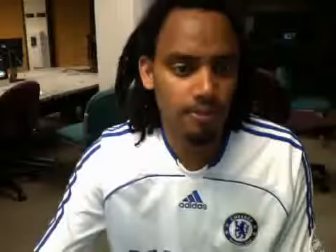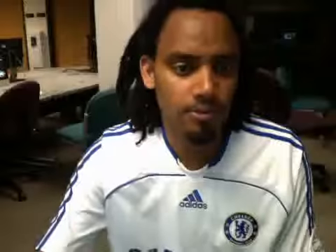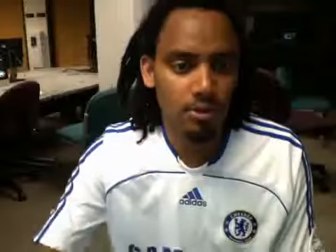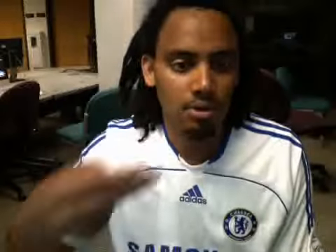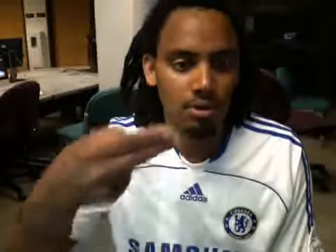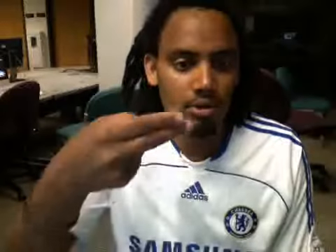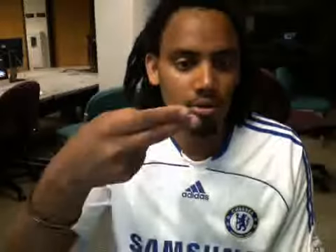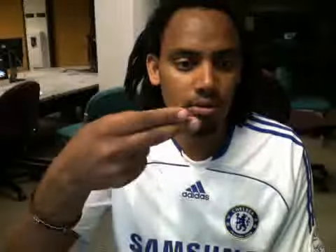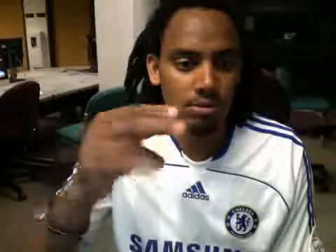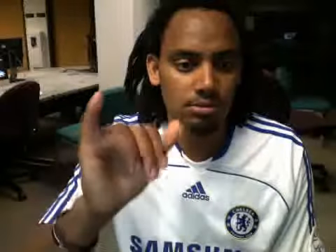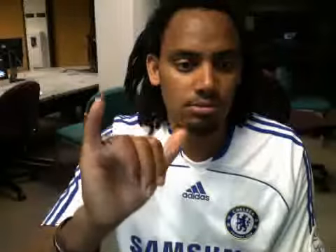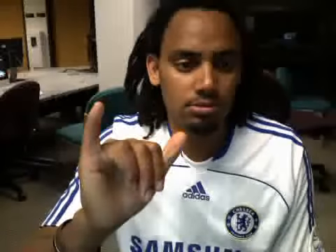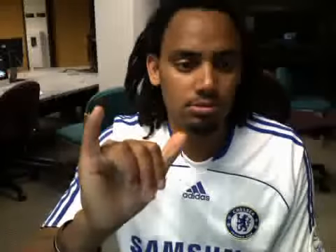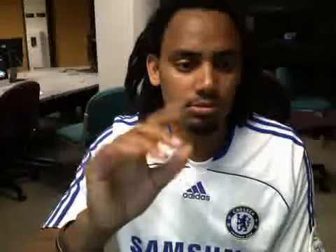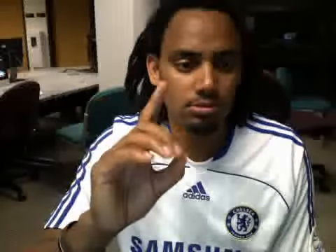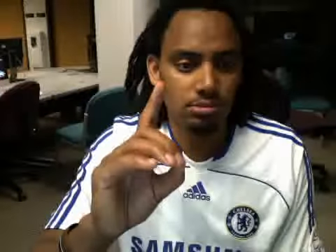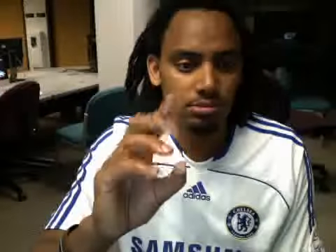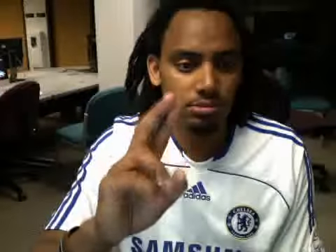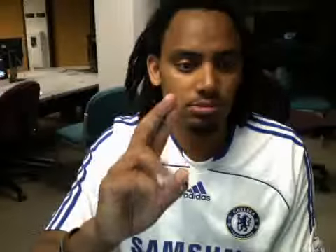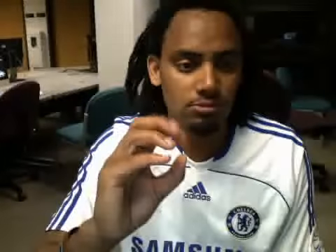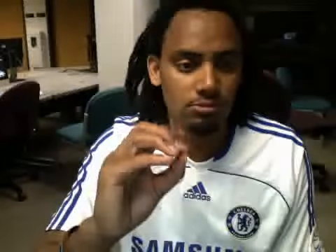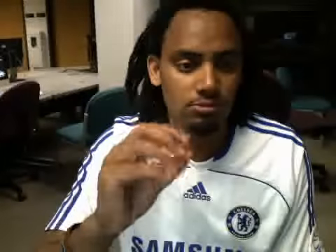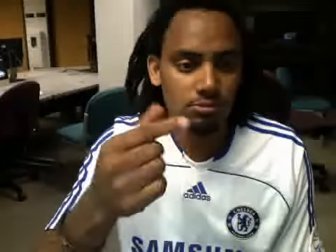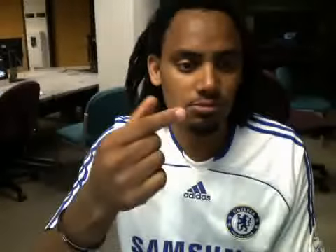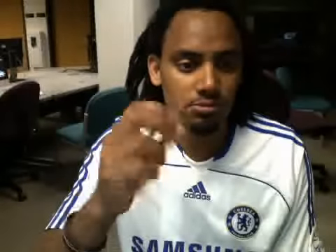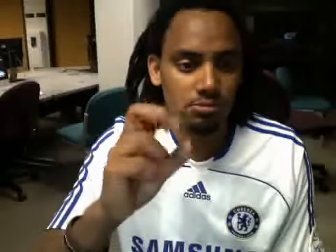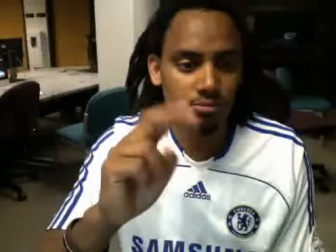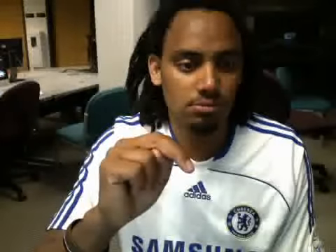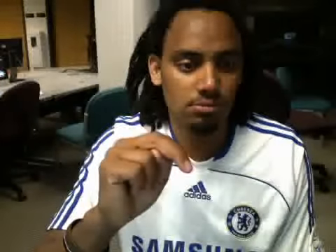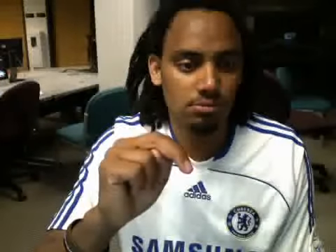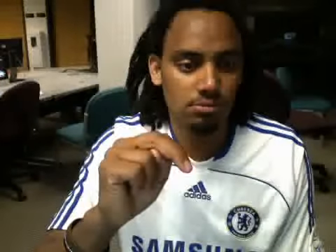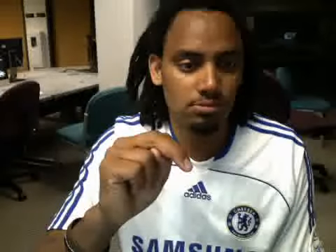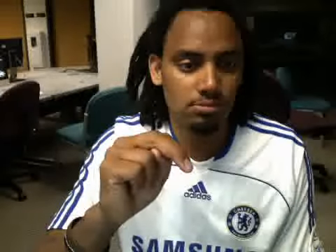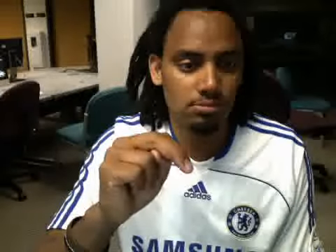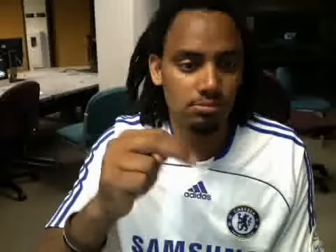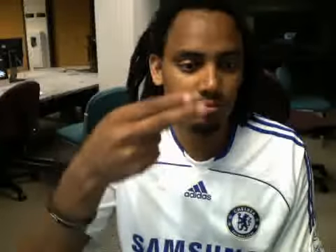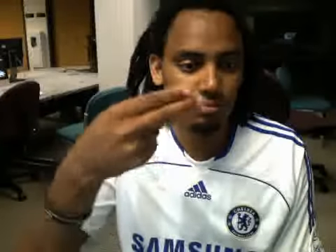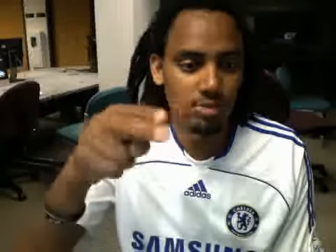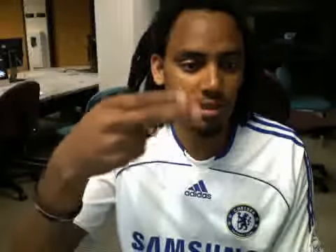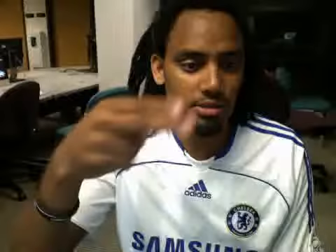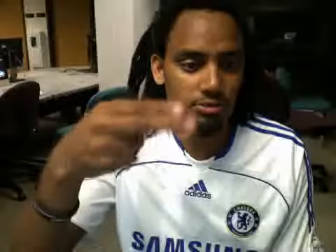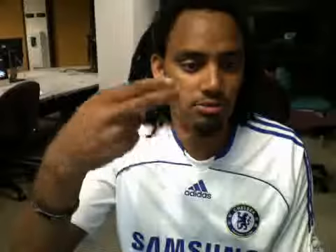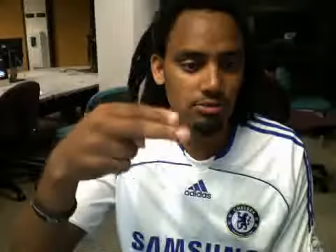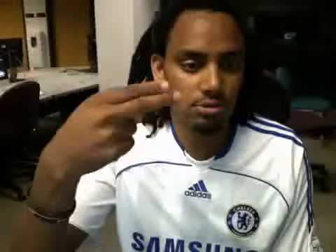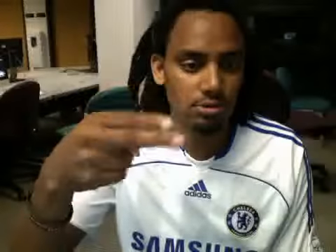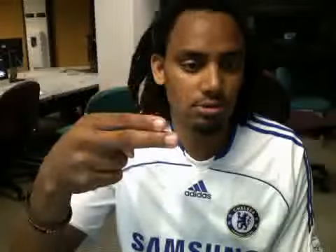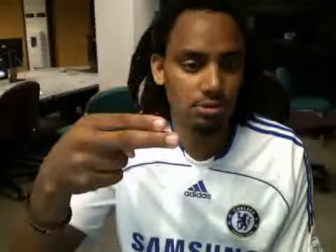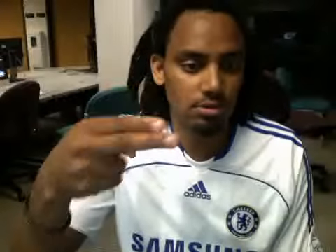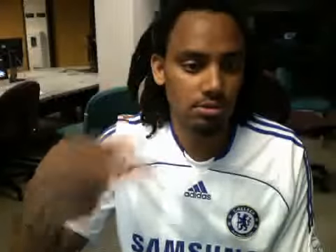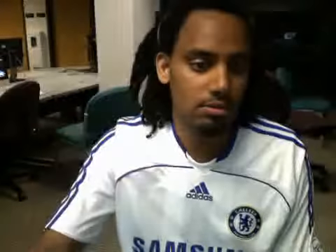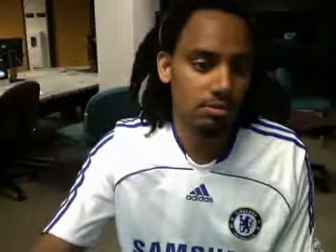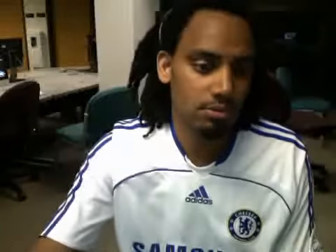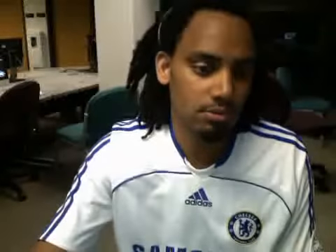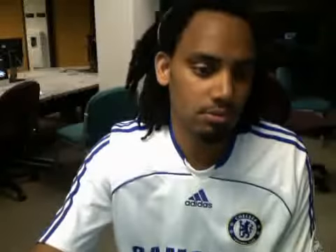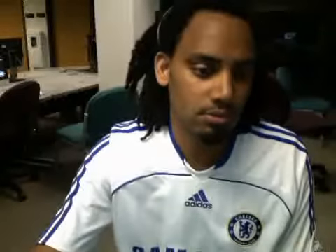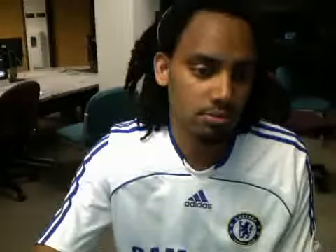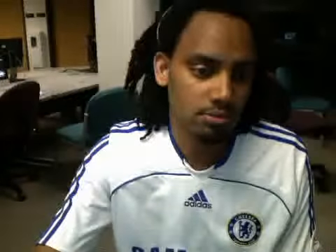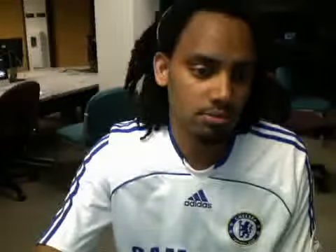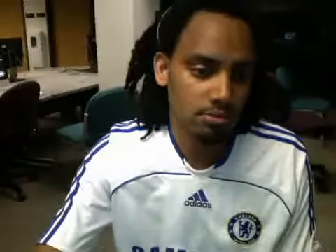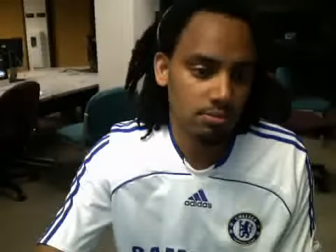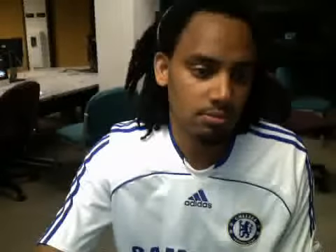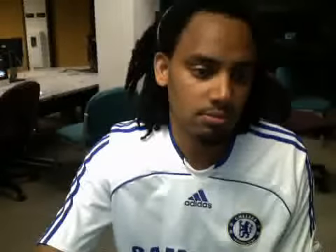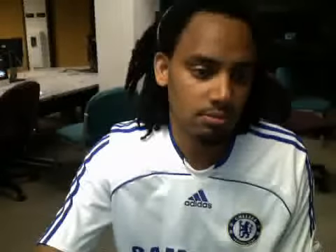Hydrogen